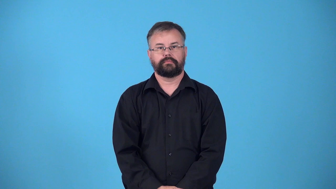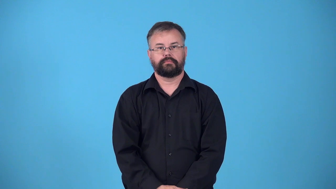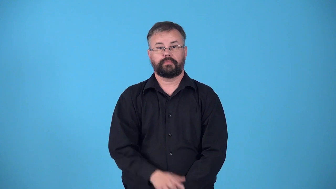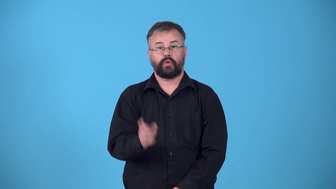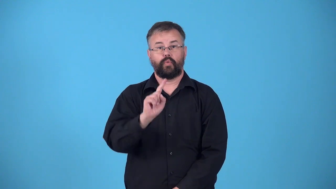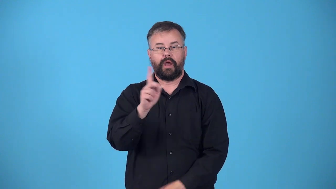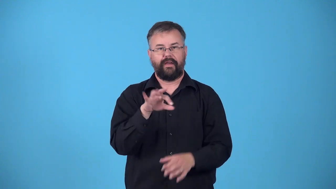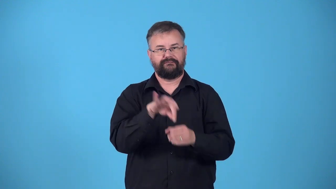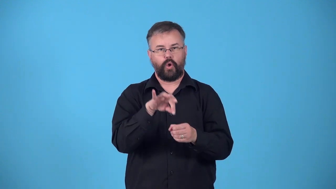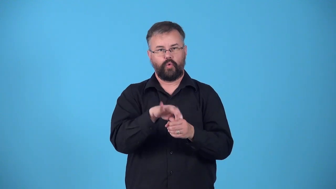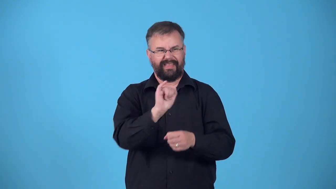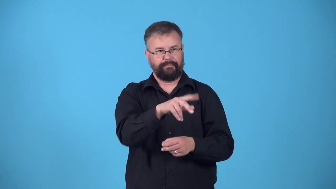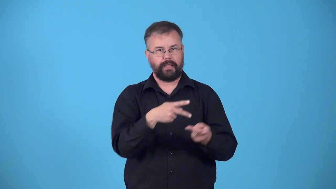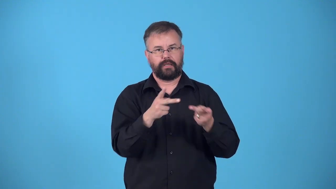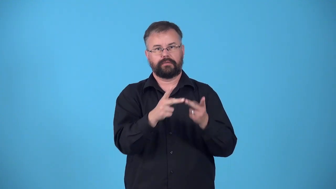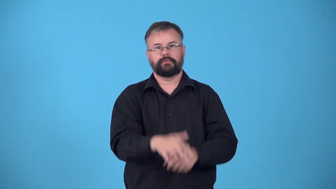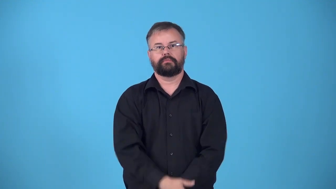poll-voting place